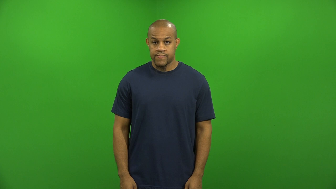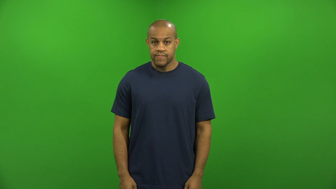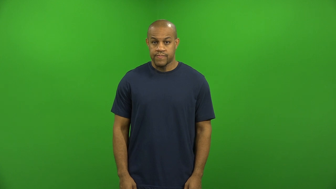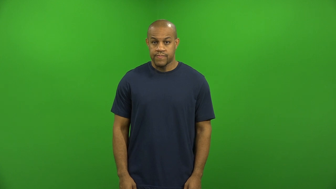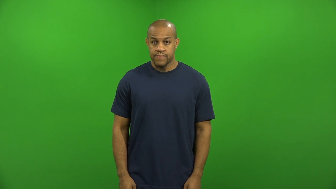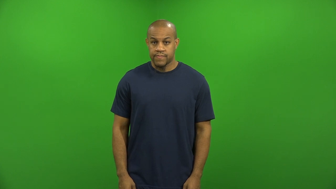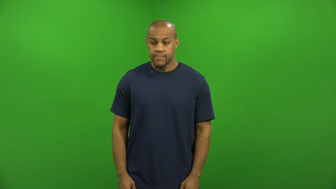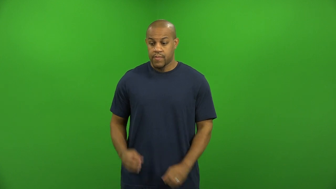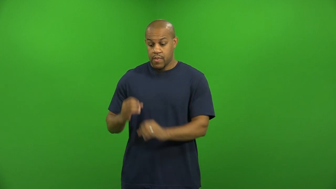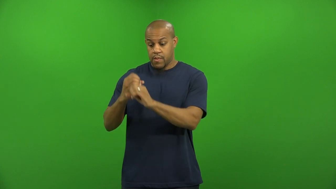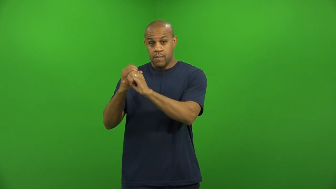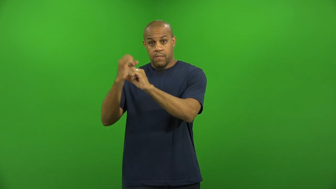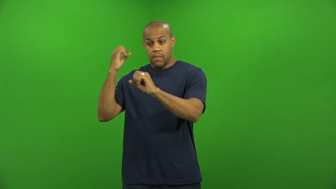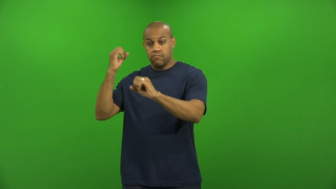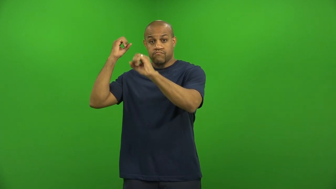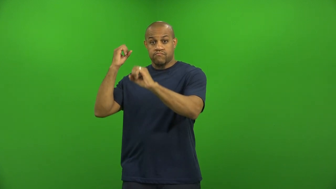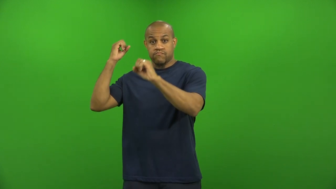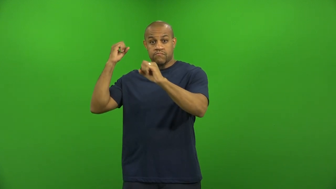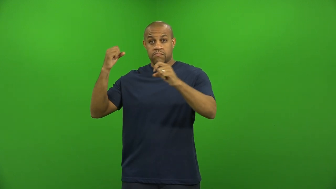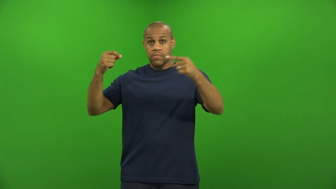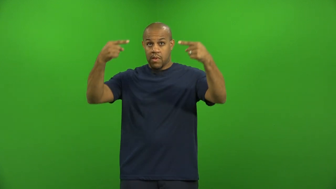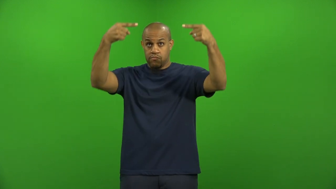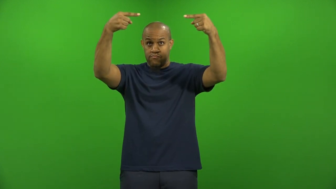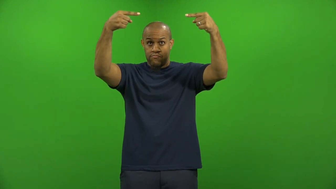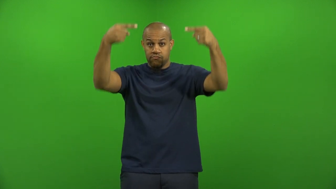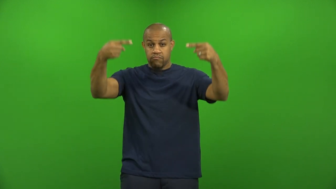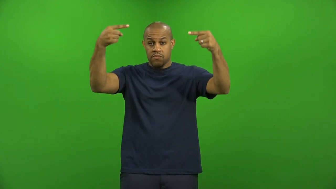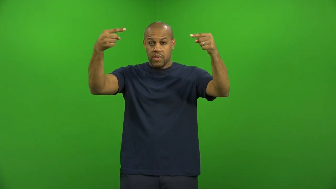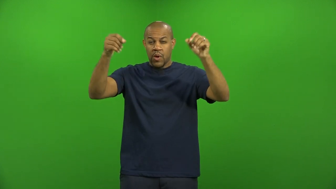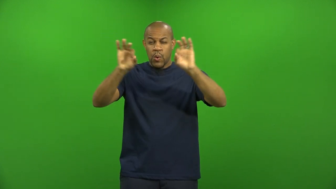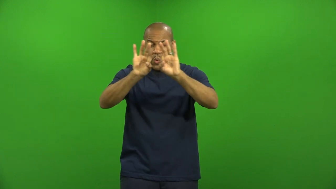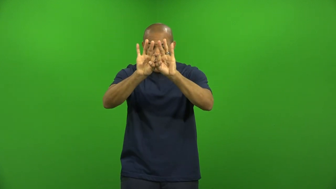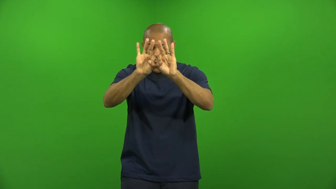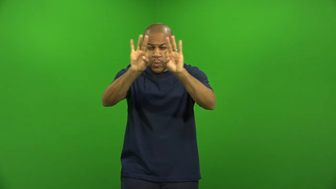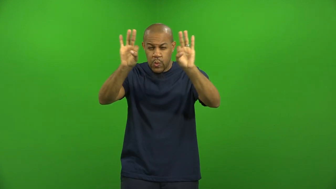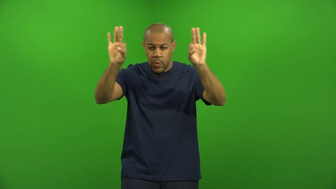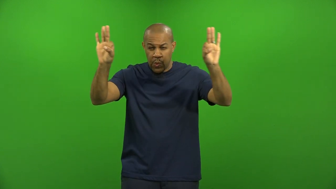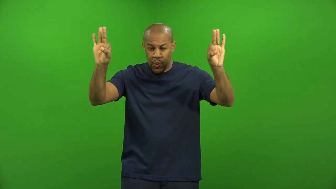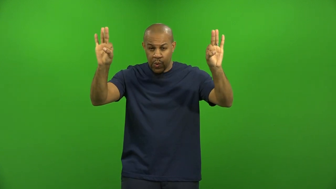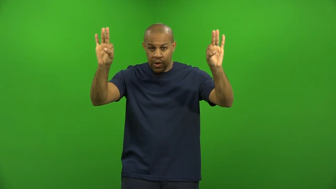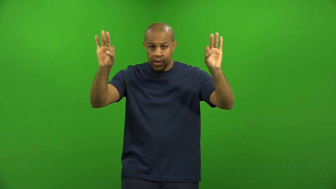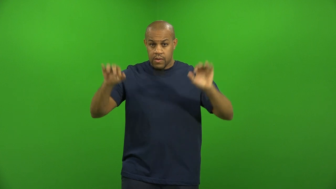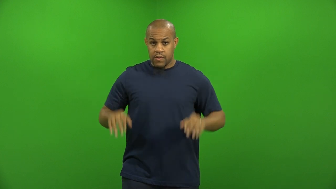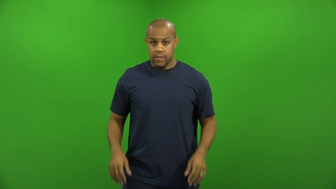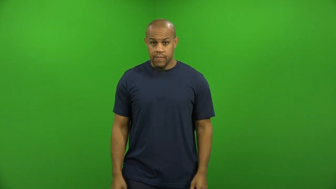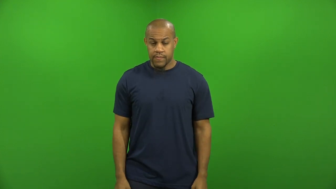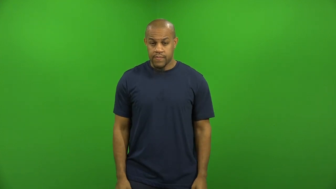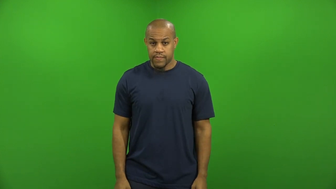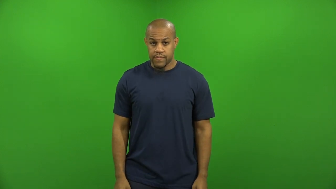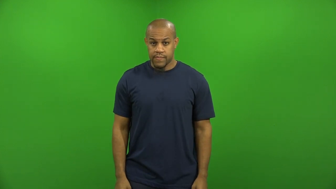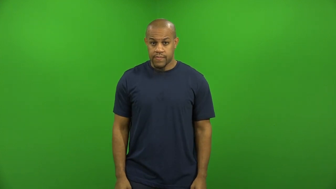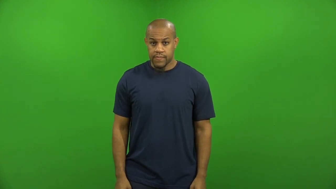Polevault bar